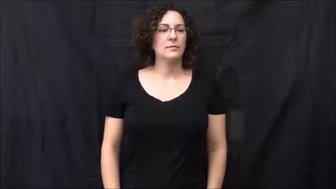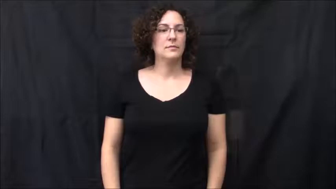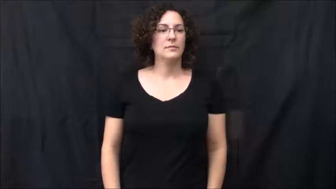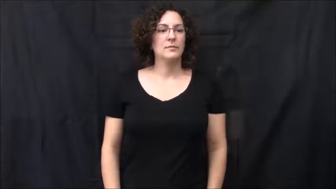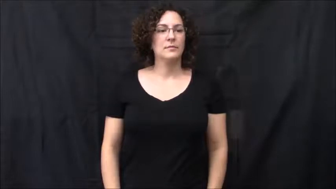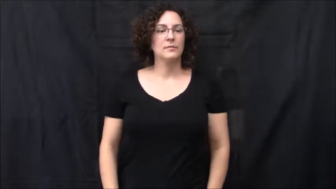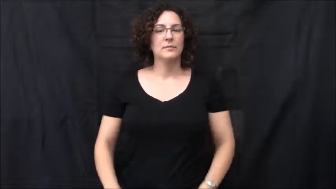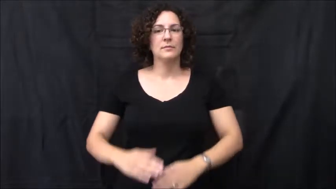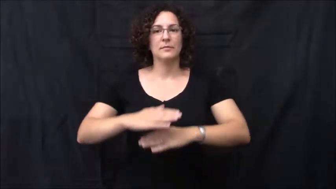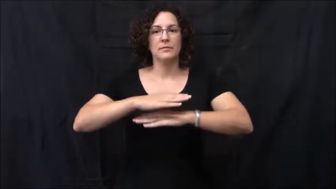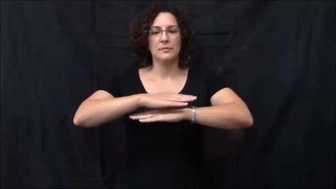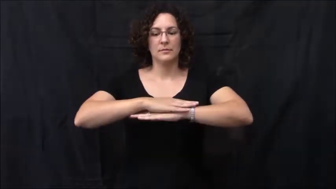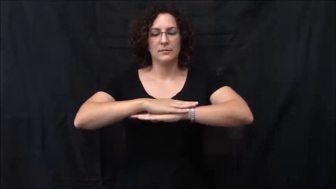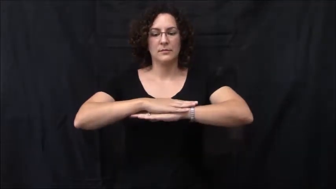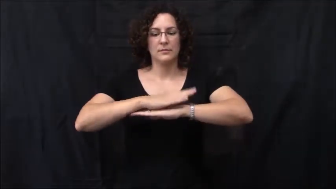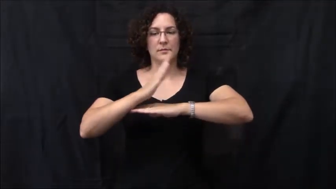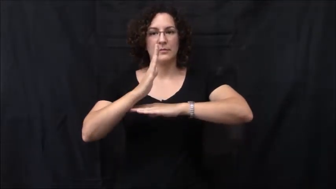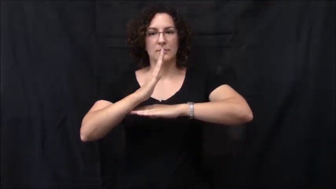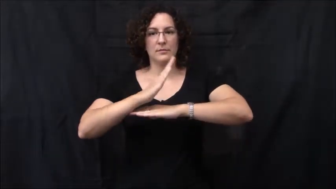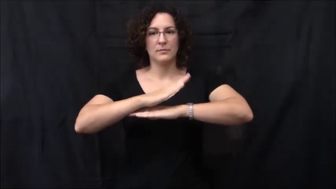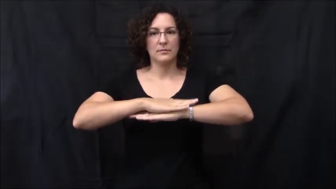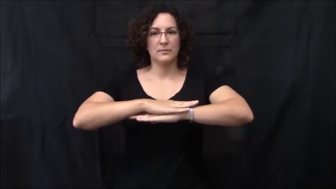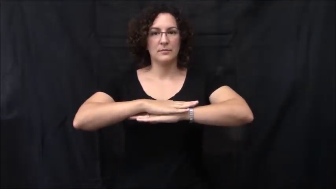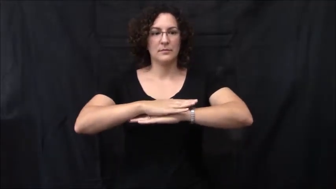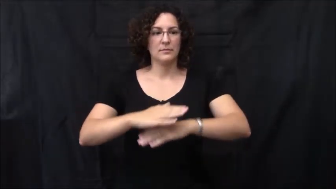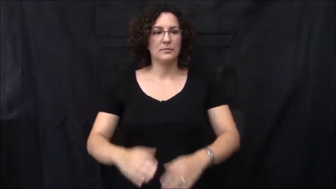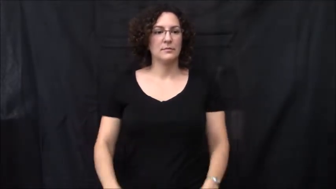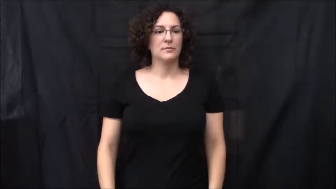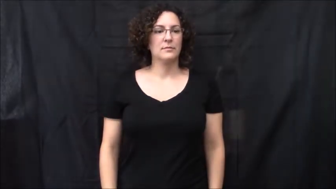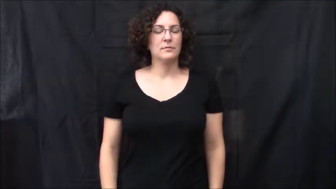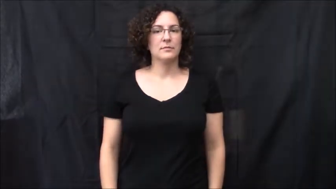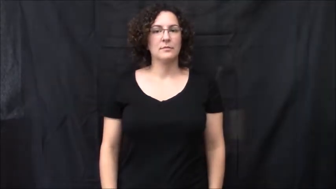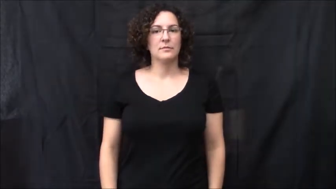Car trunk